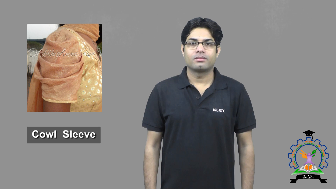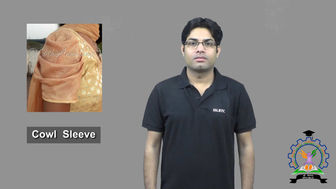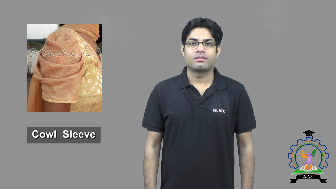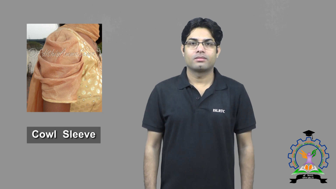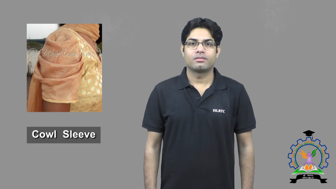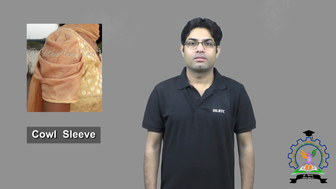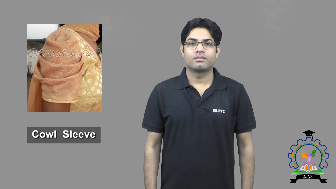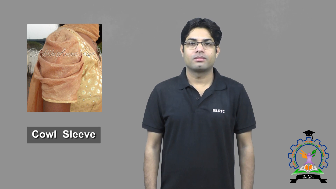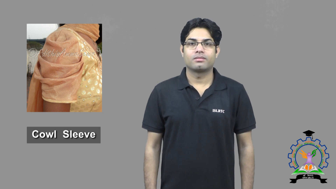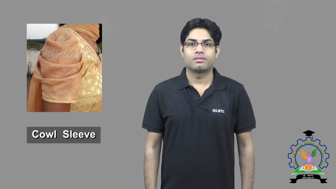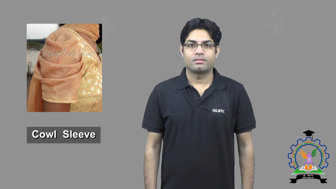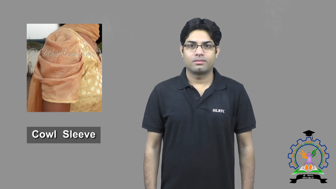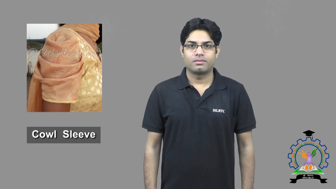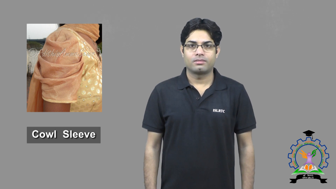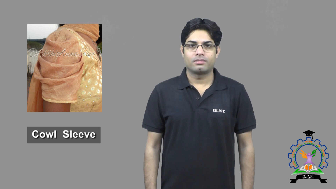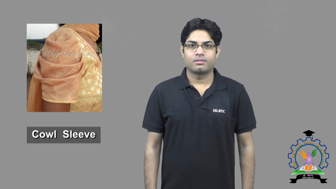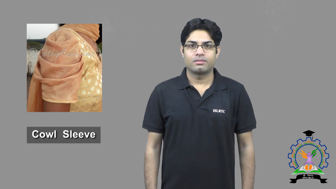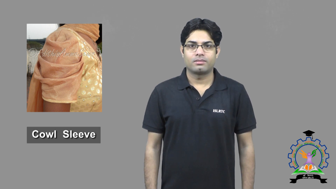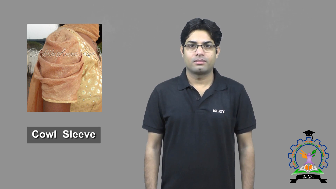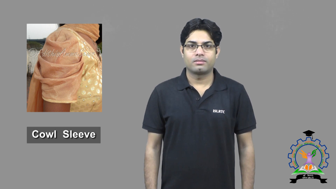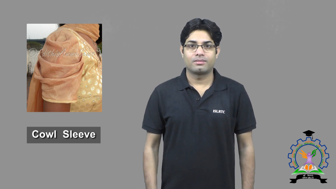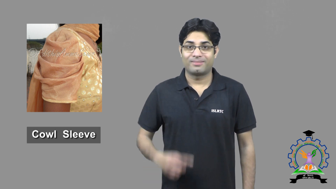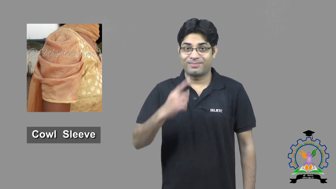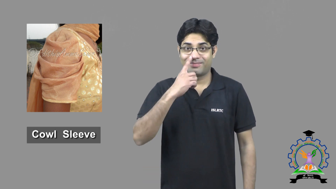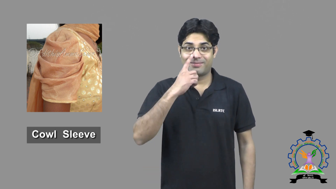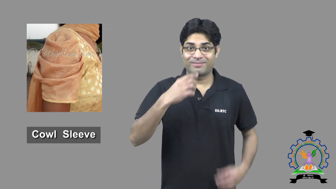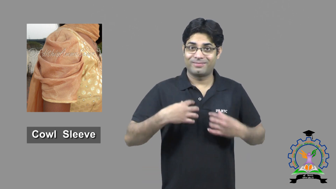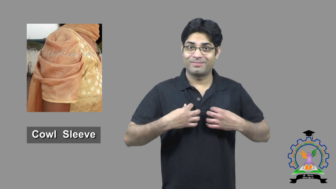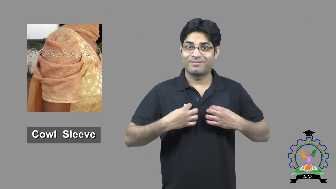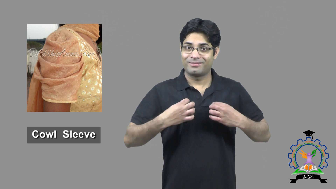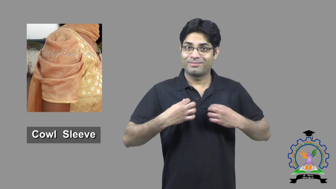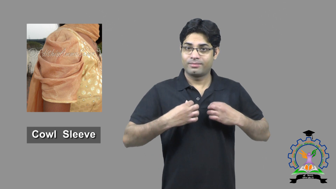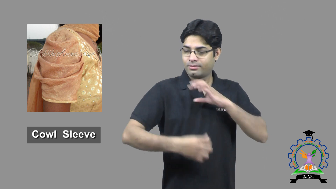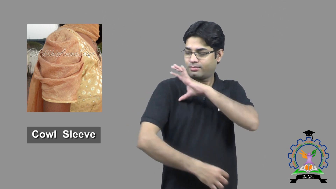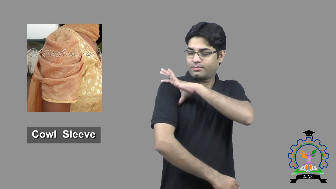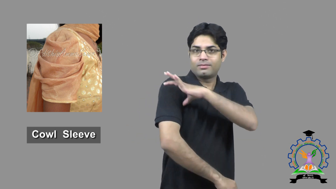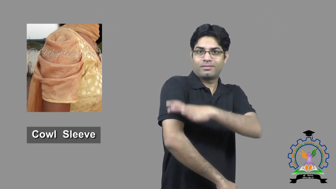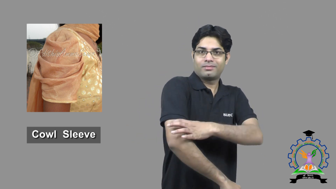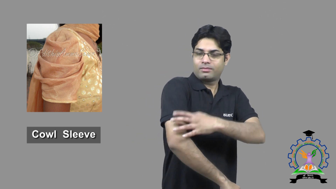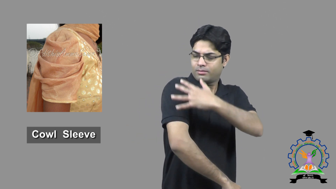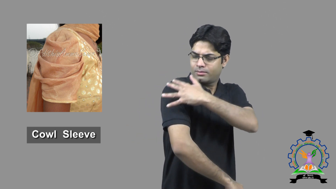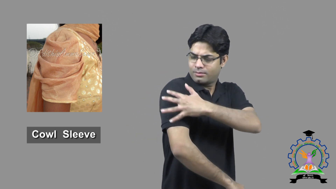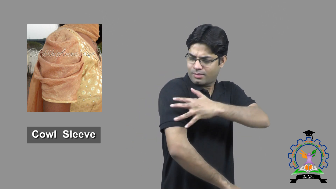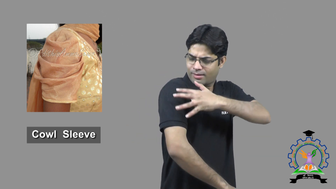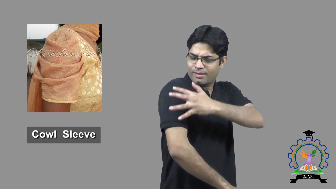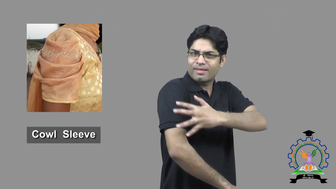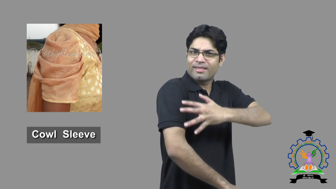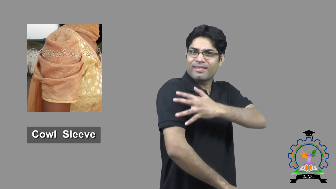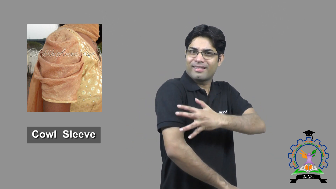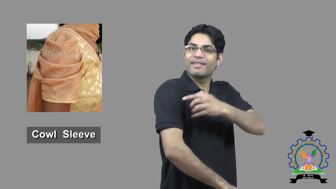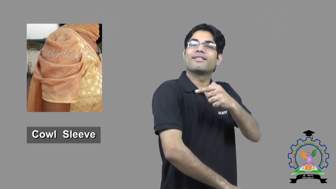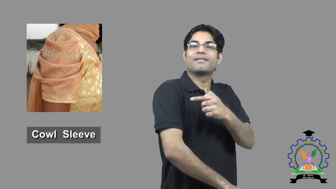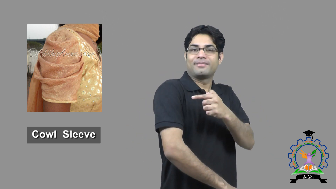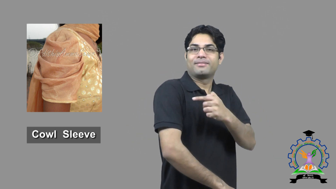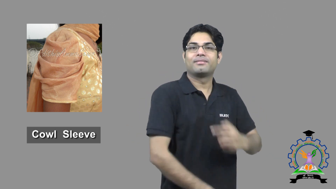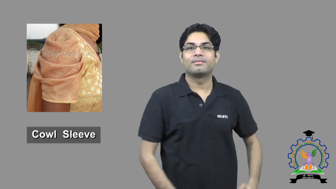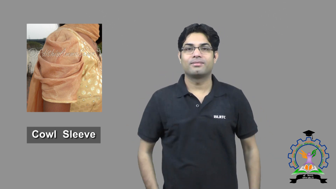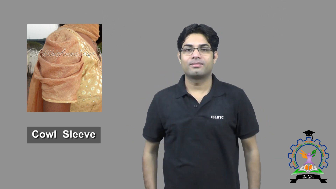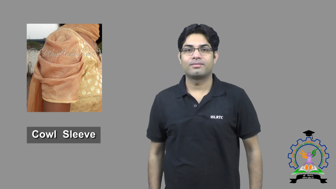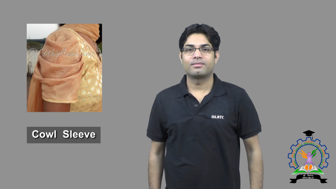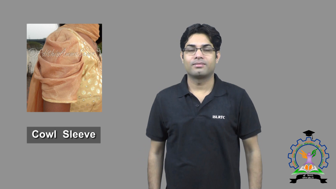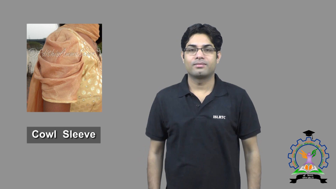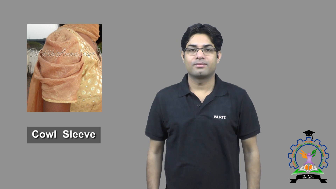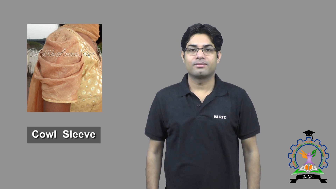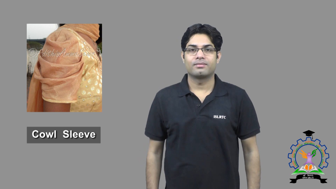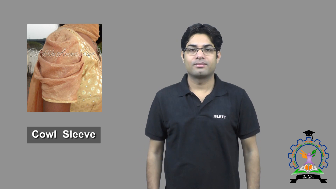Cowl Sleeve